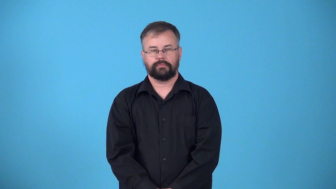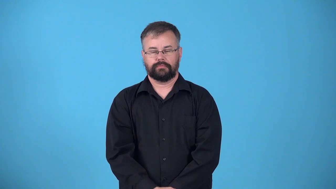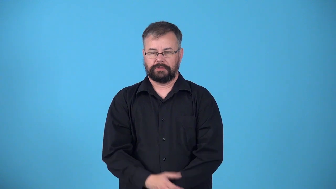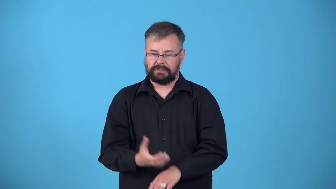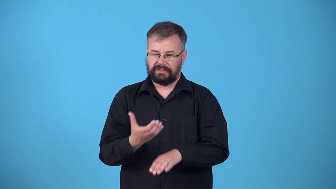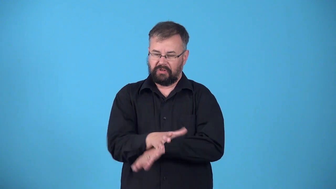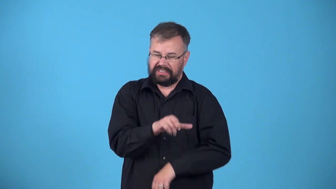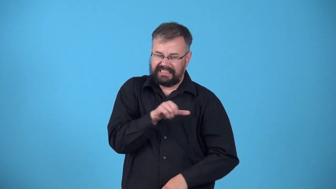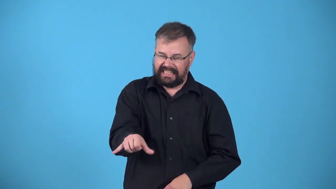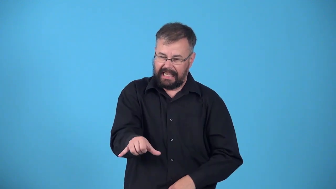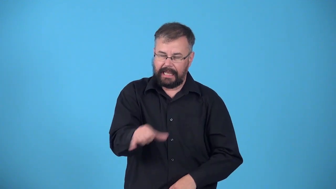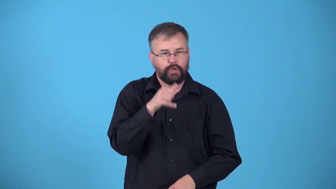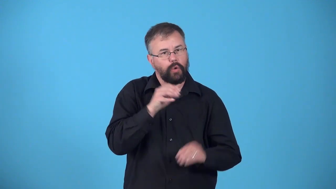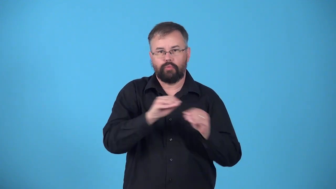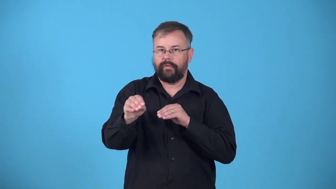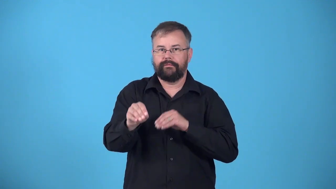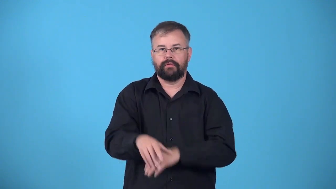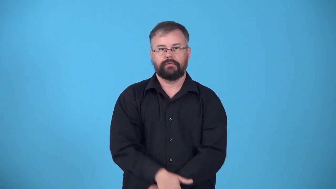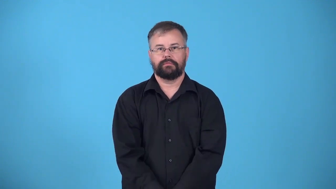hold down